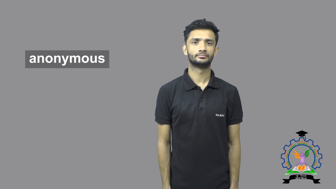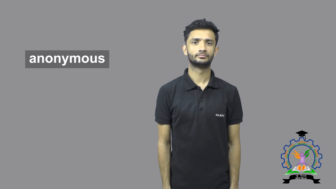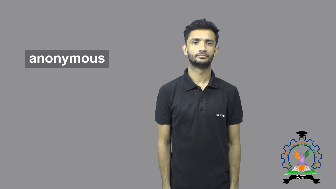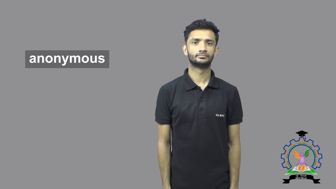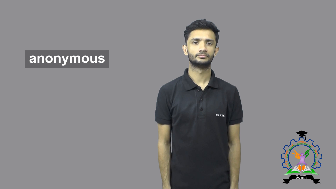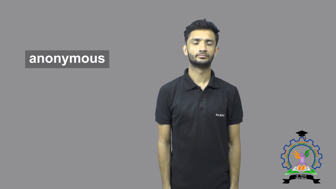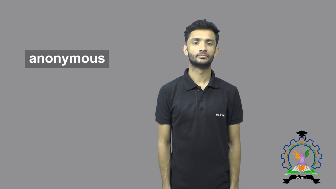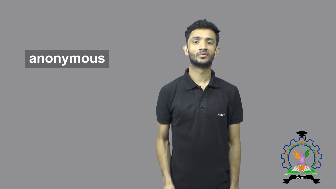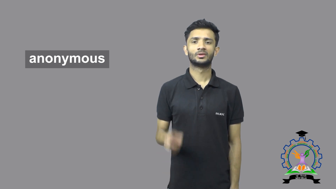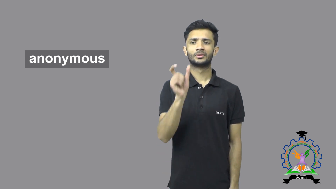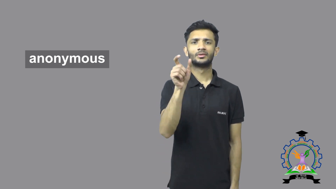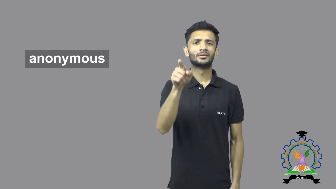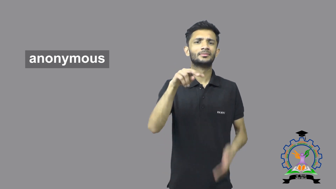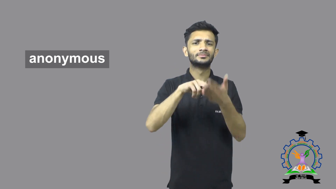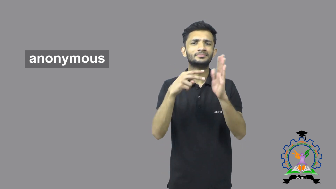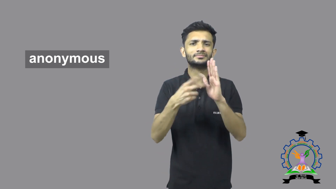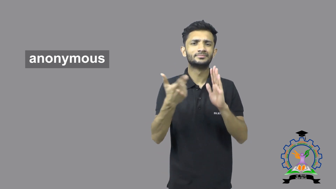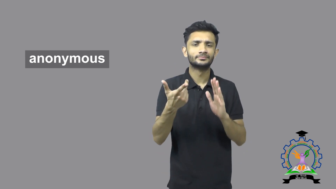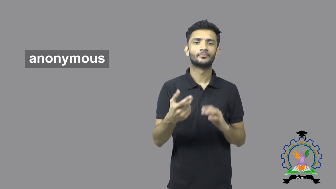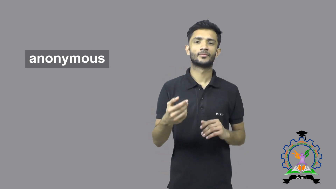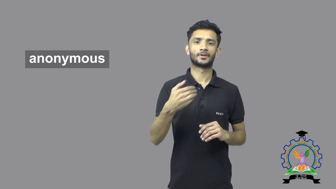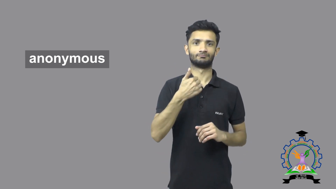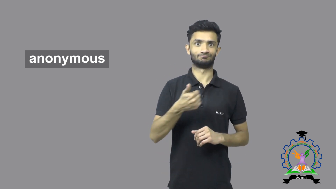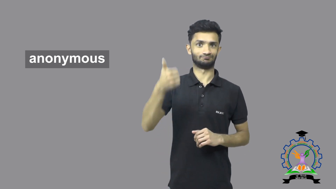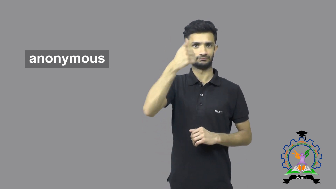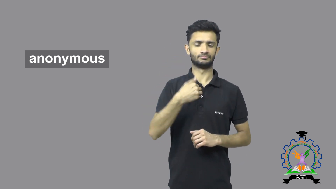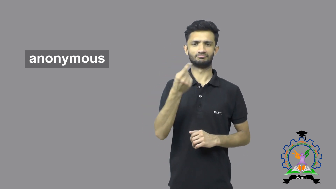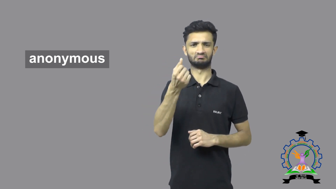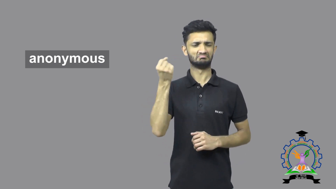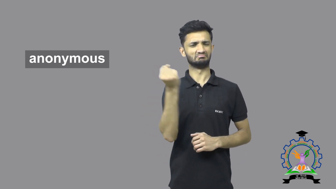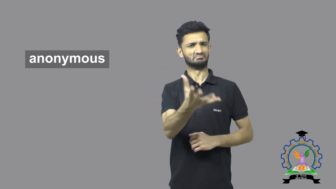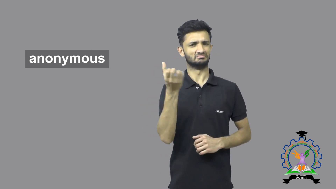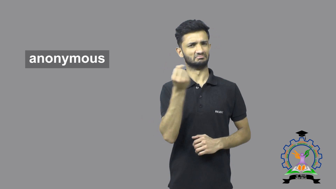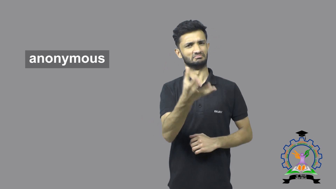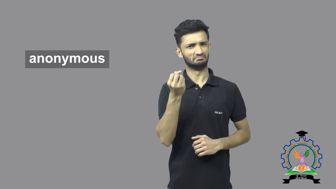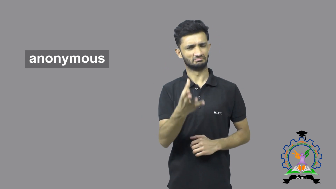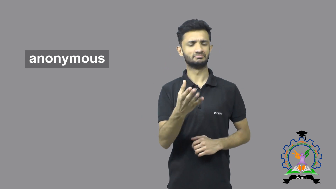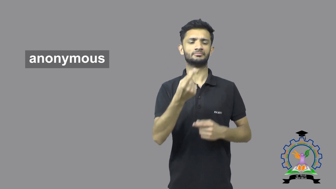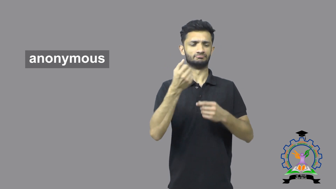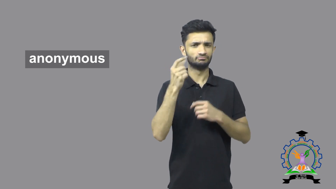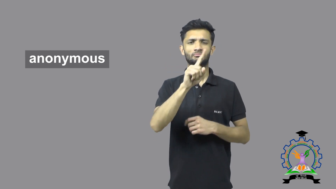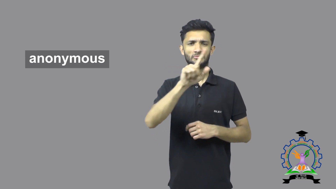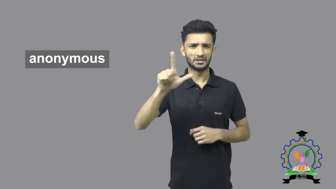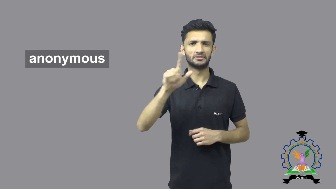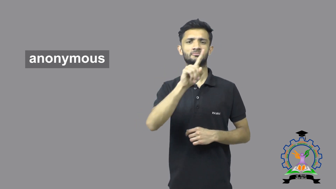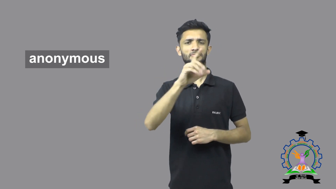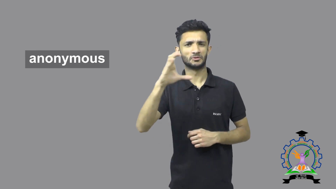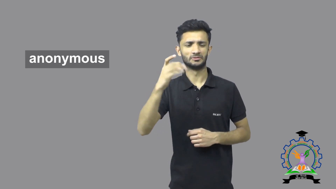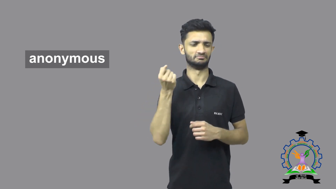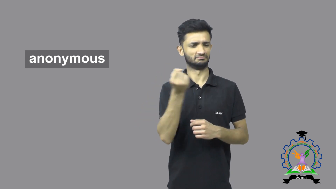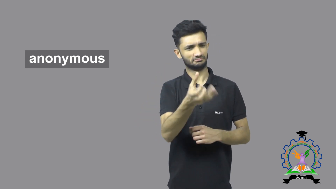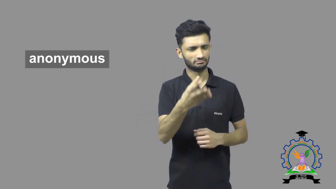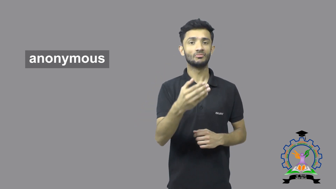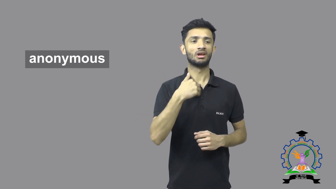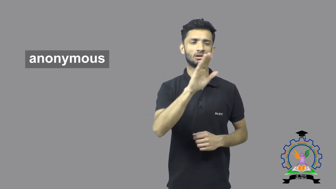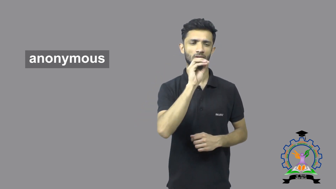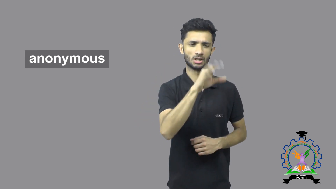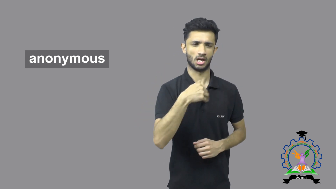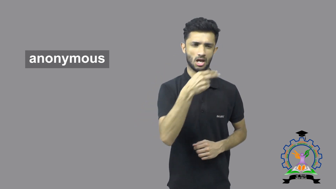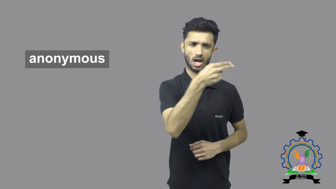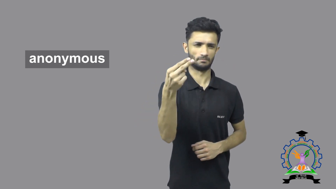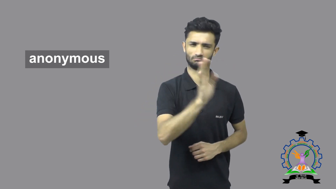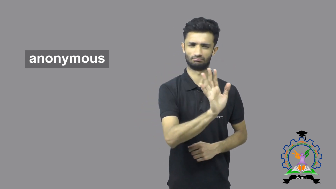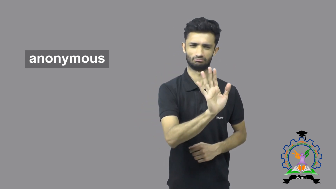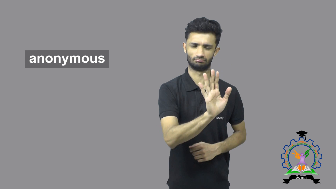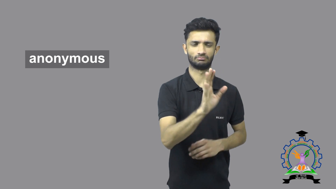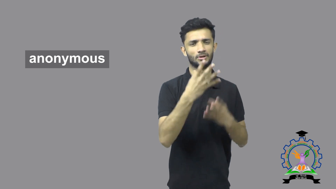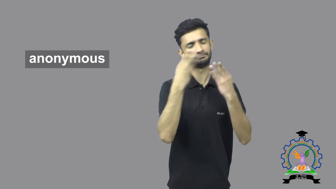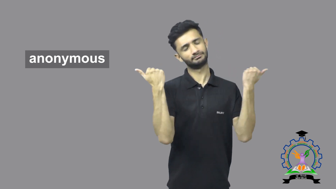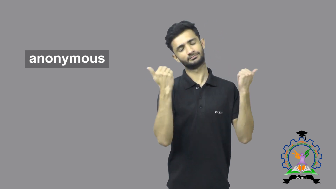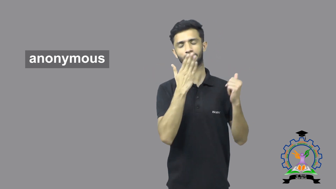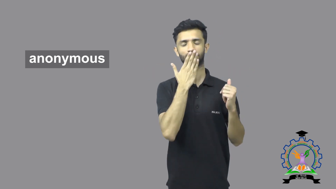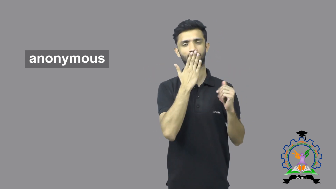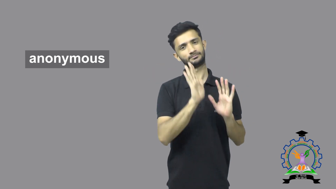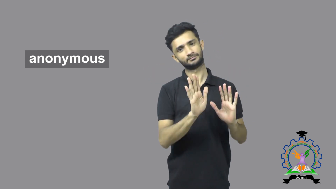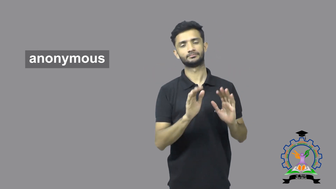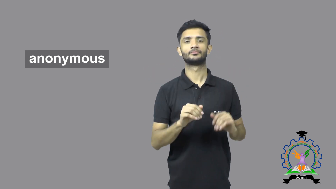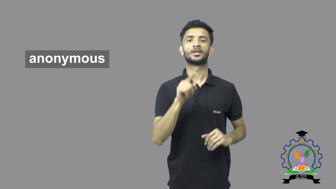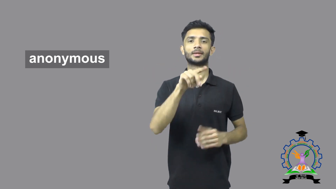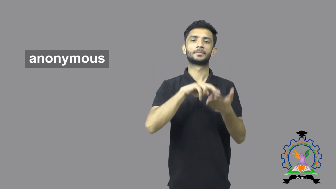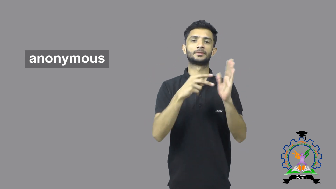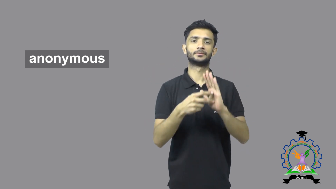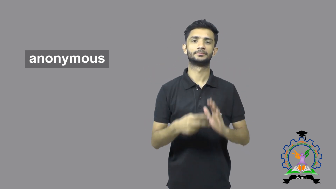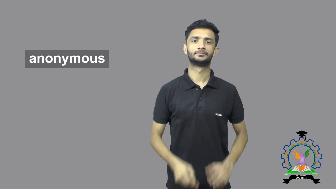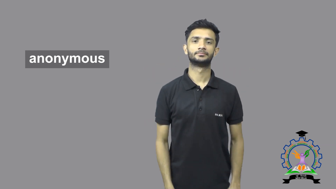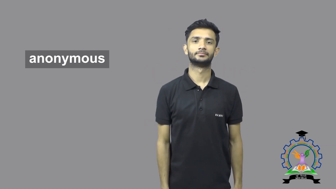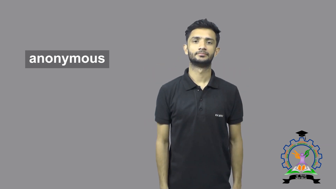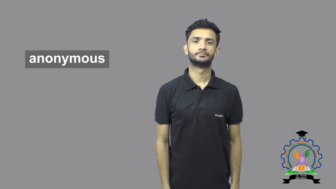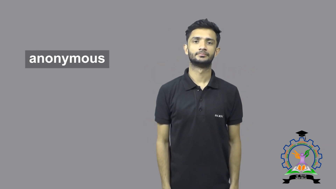anonymous